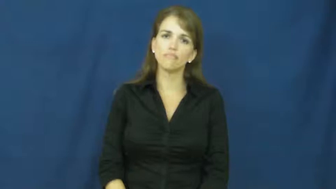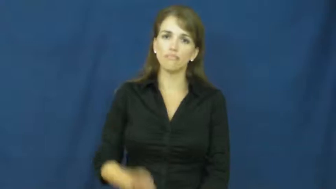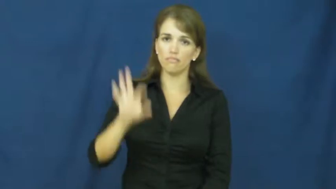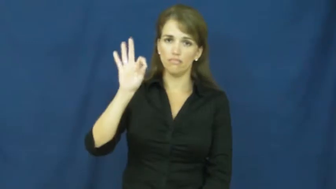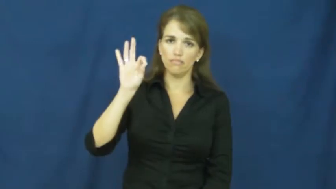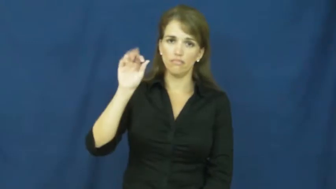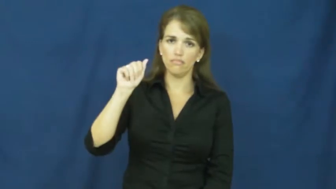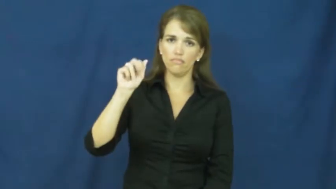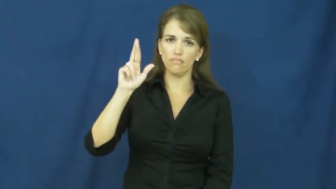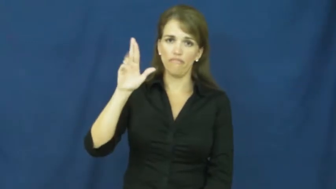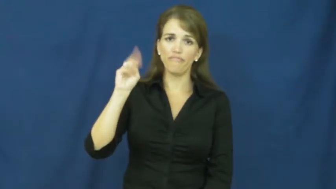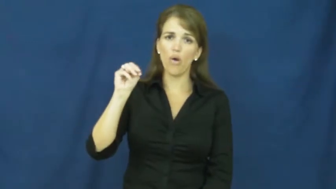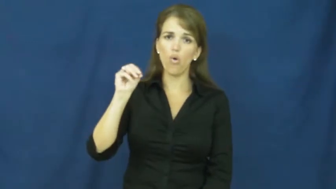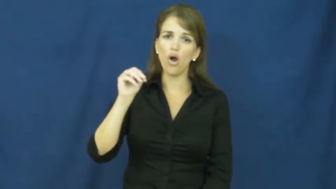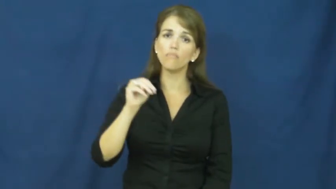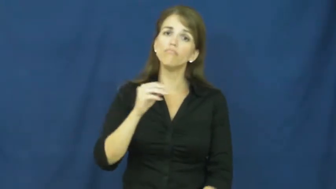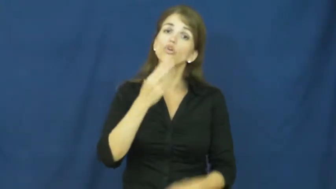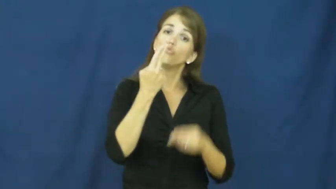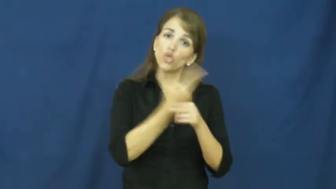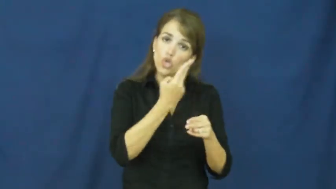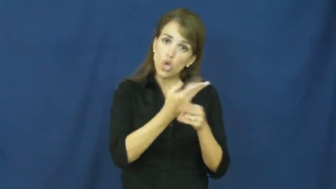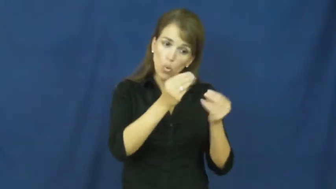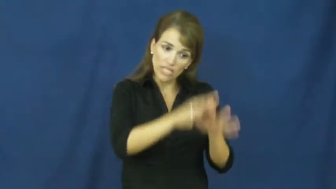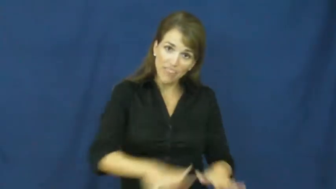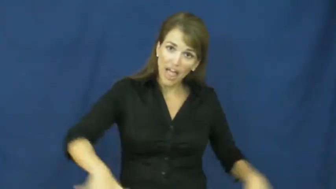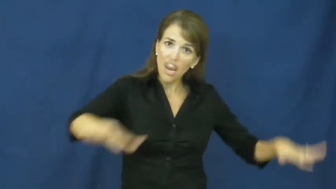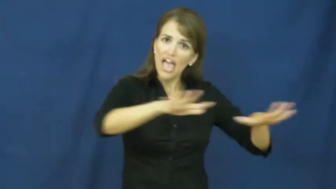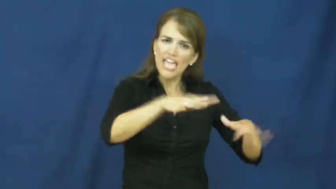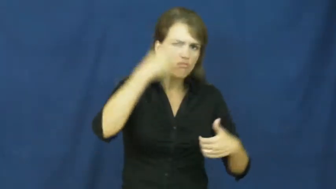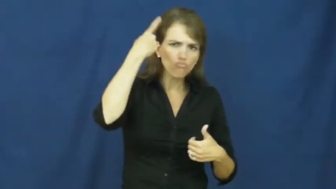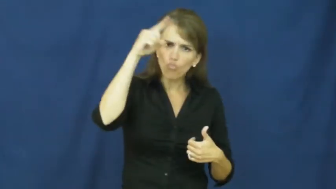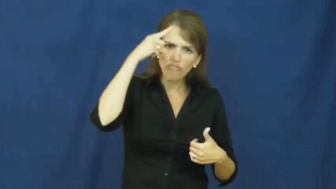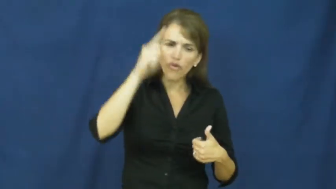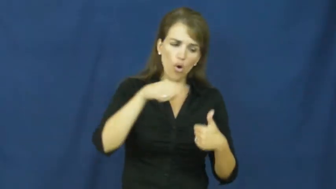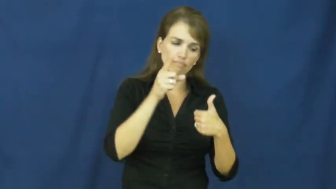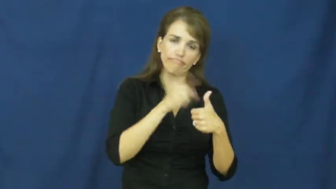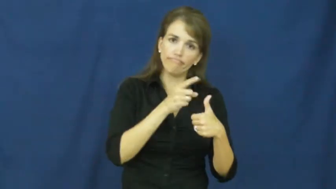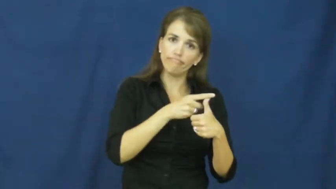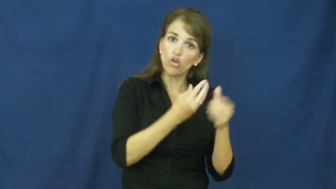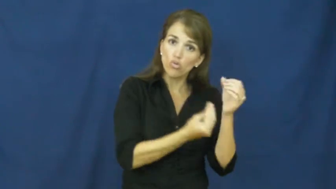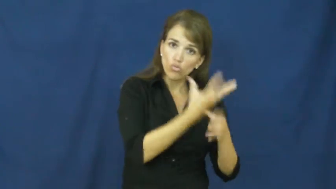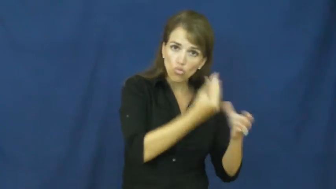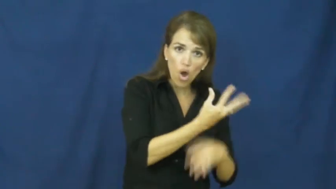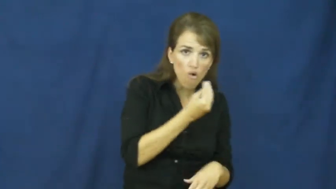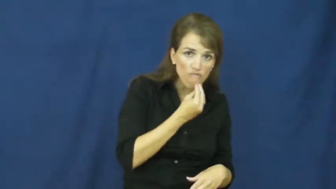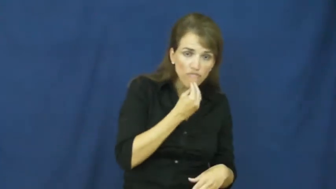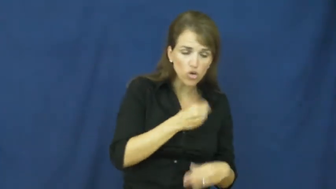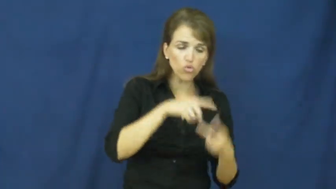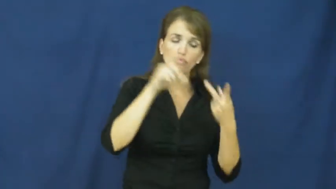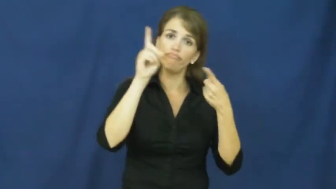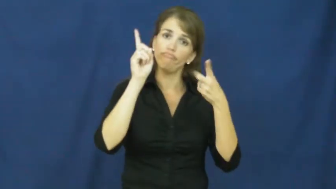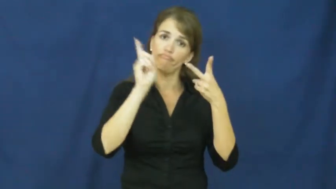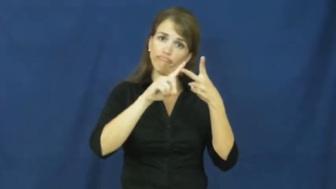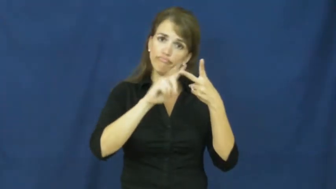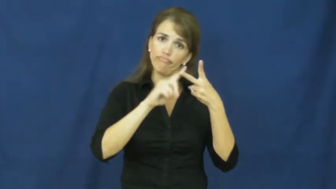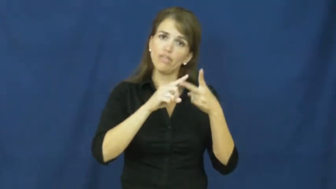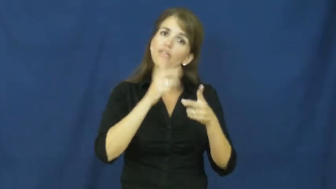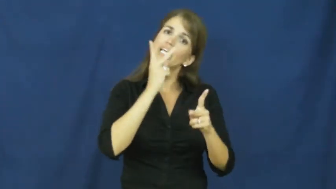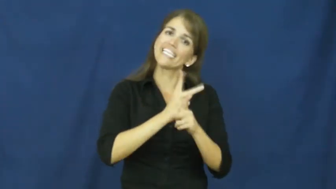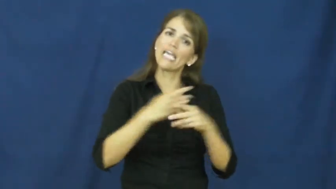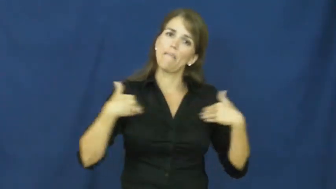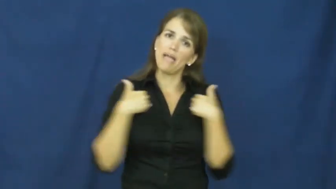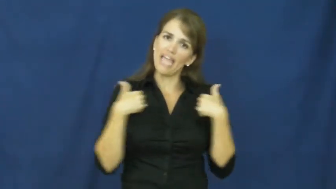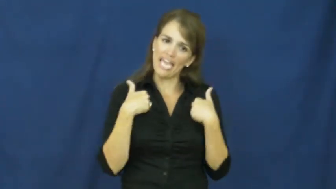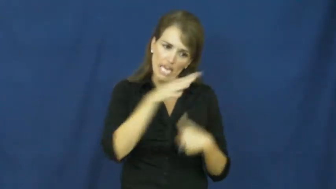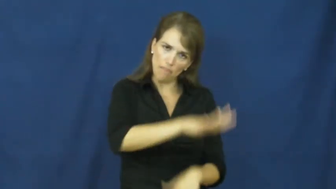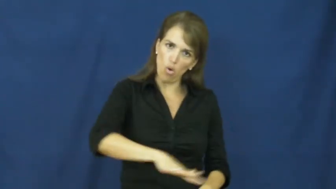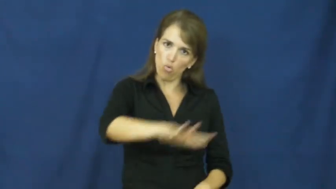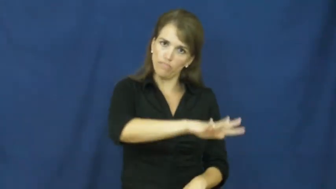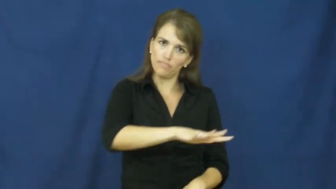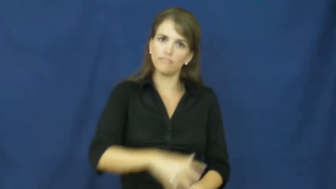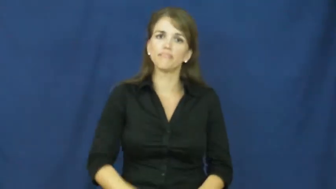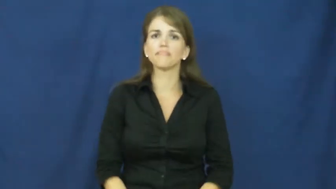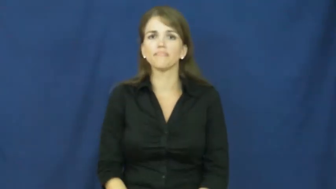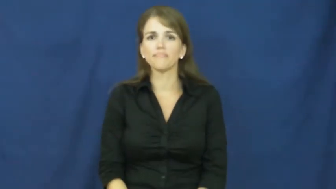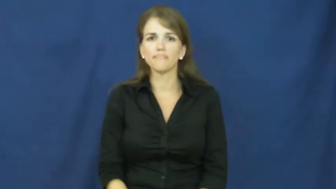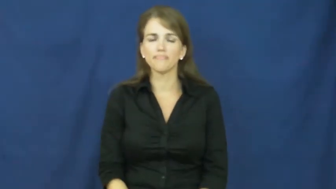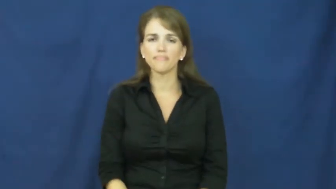farm,croft,husbandry